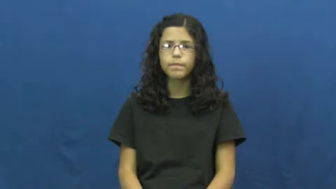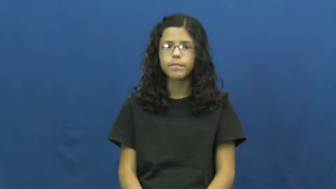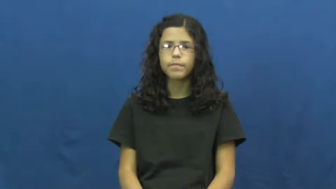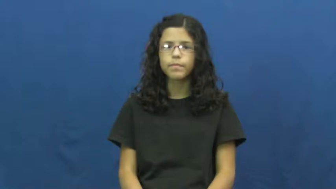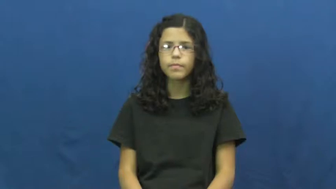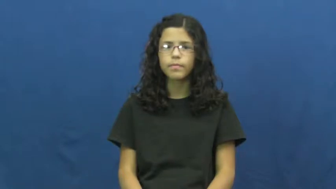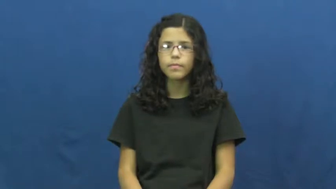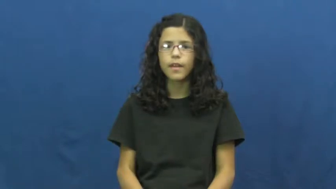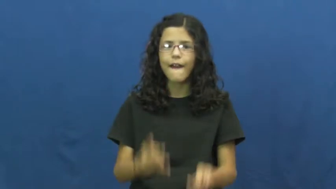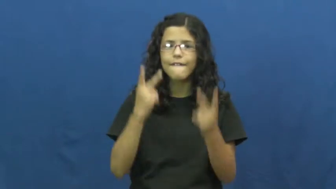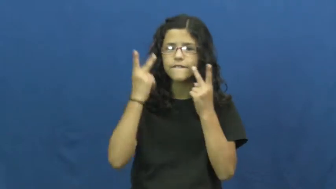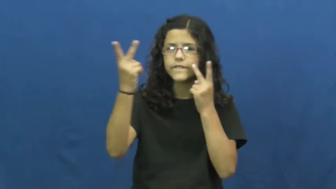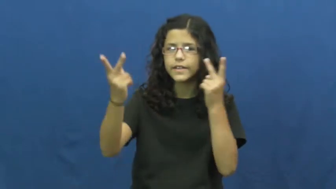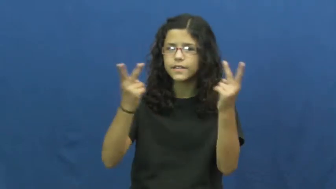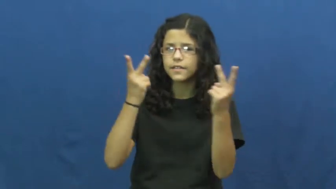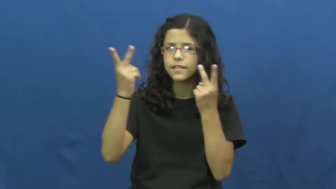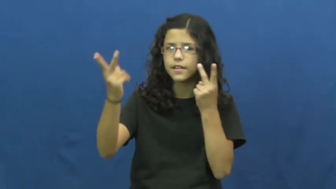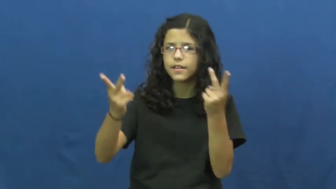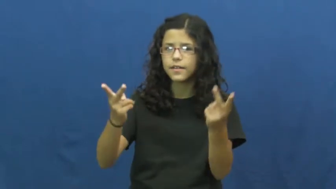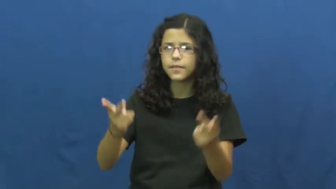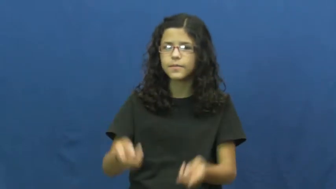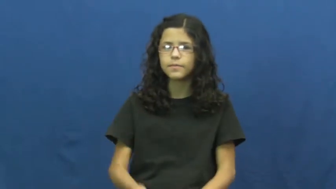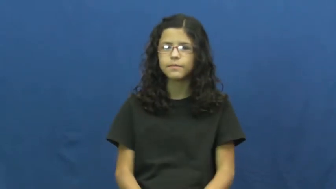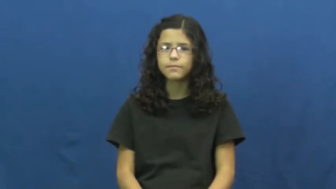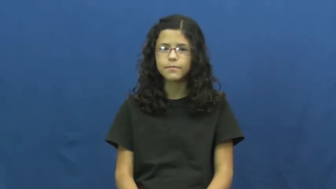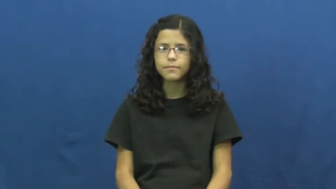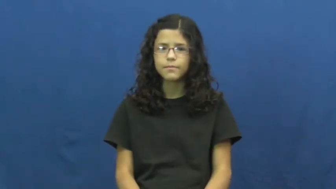go by,go over,swing by-visit